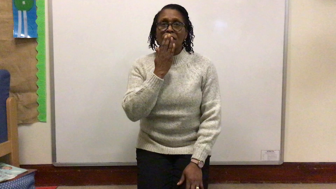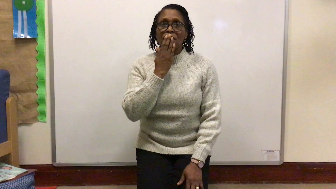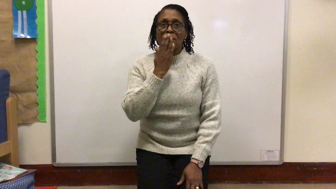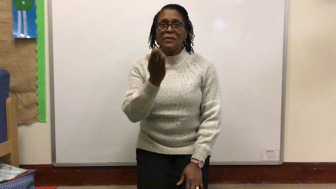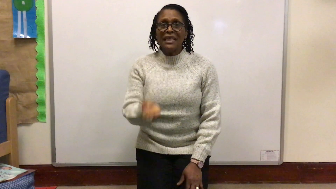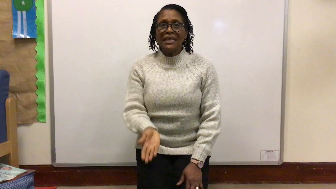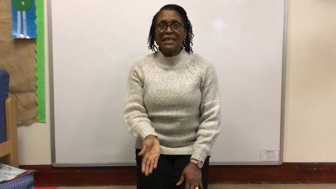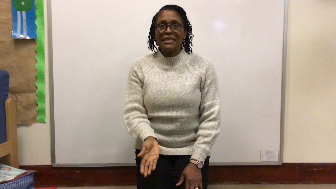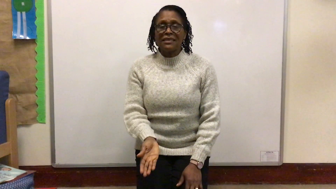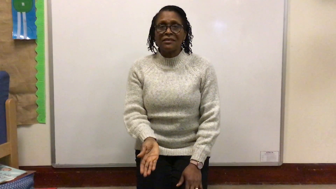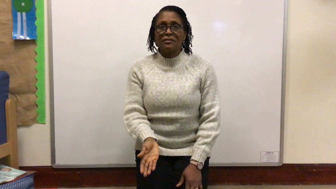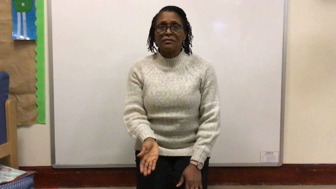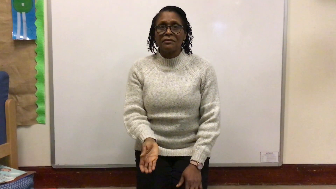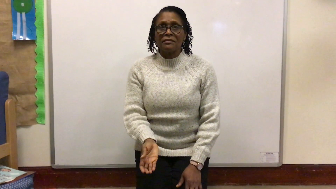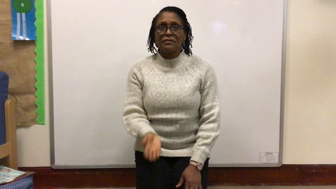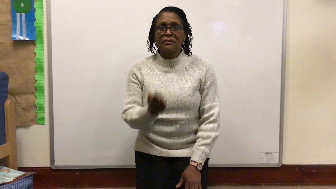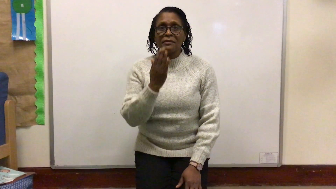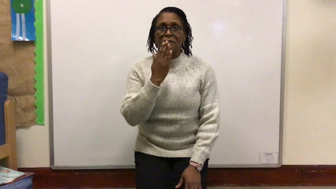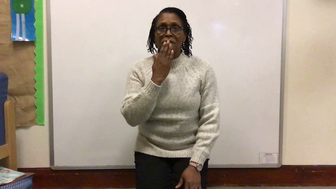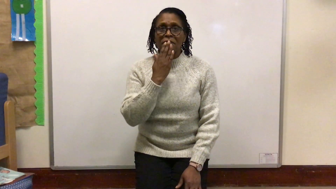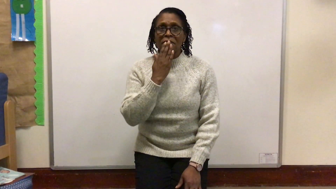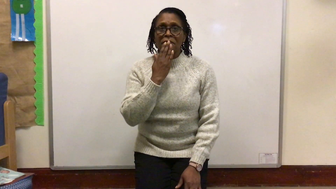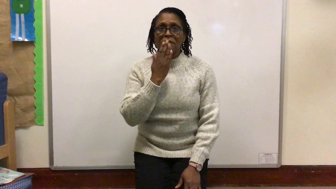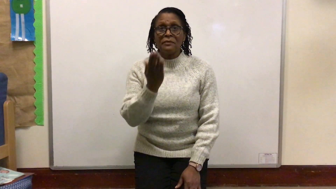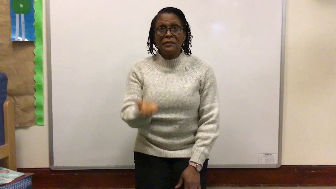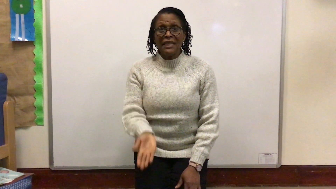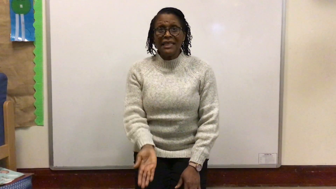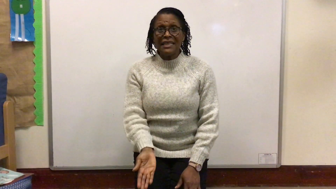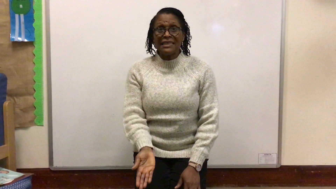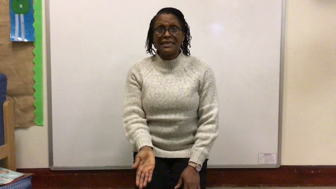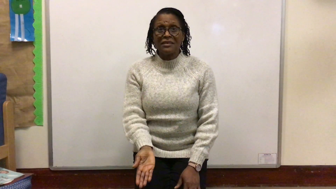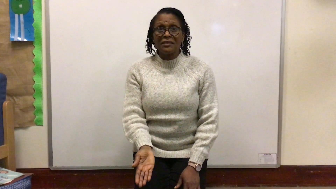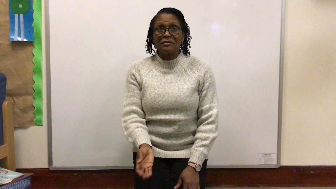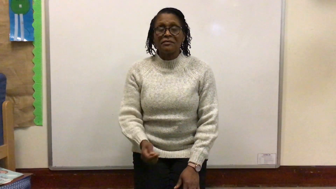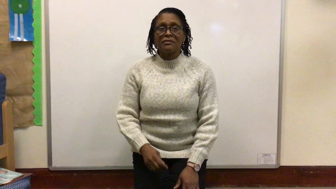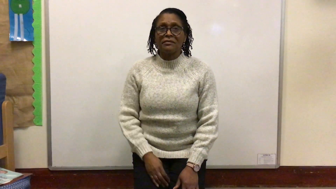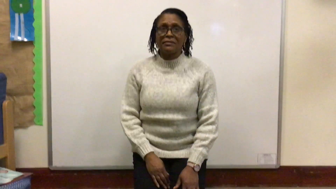Please